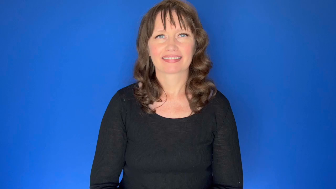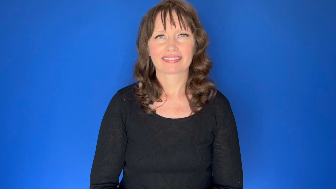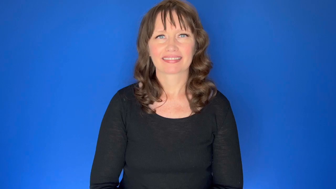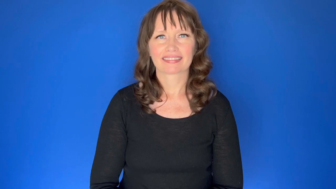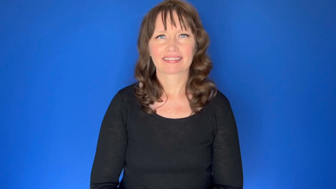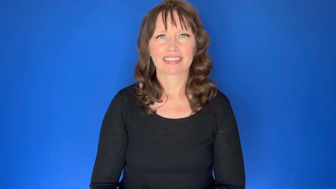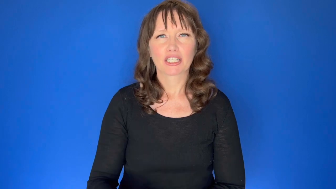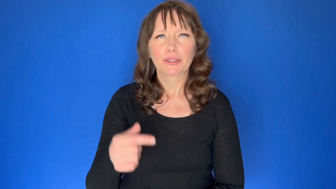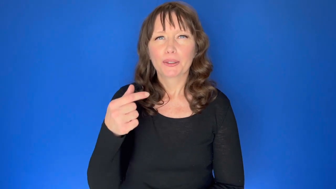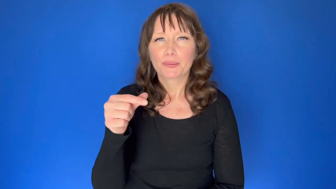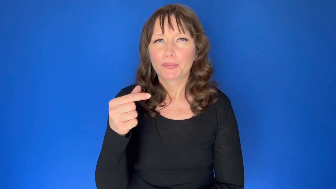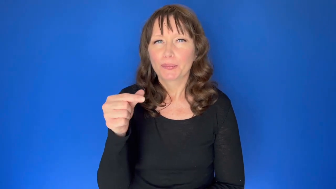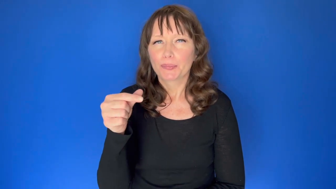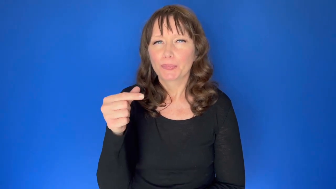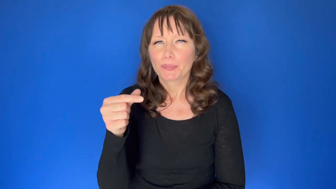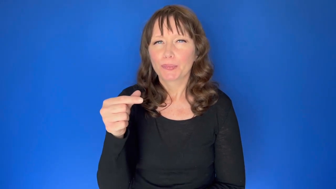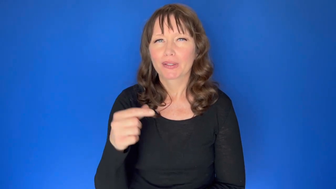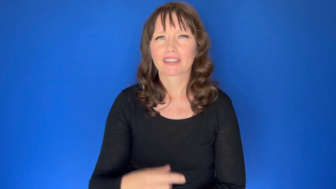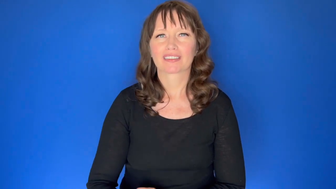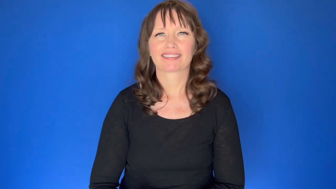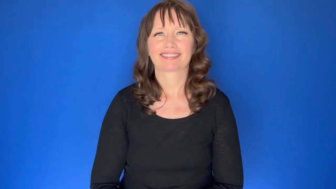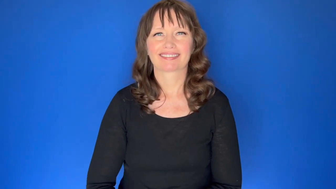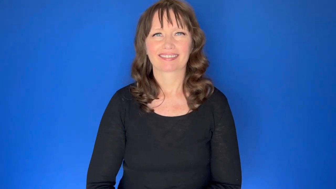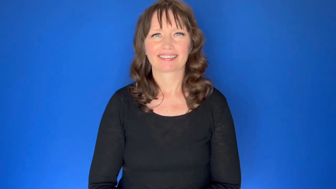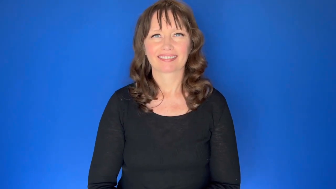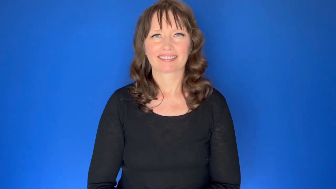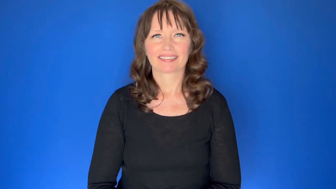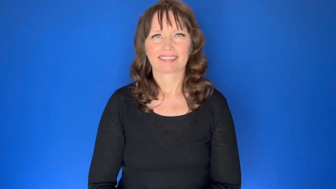light green